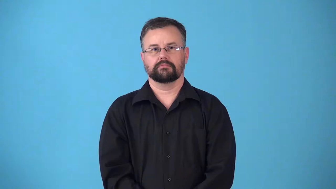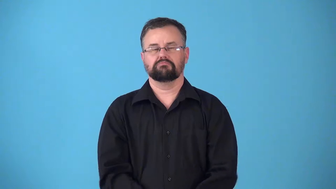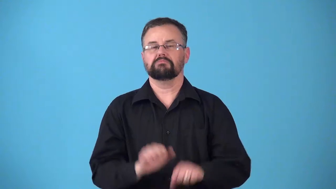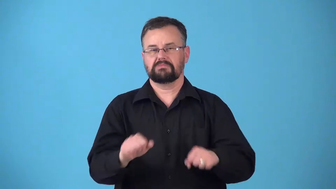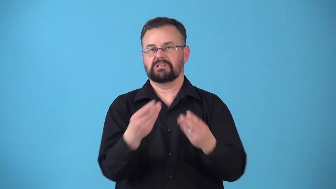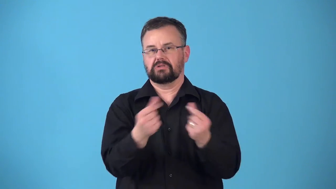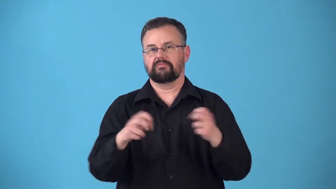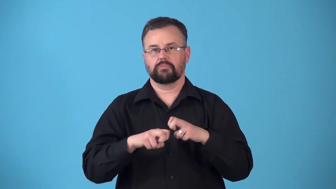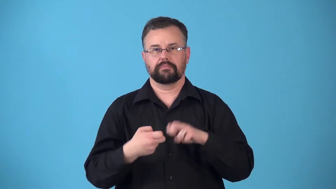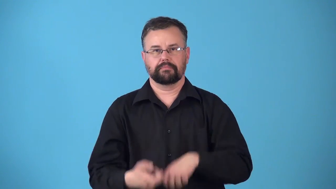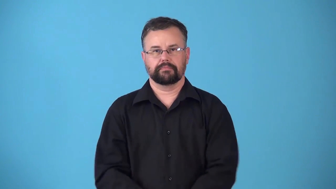resolvable